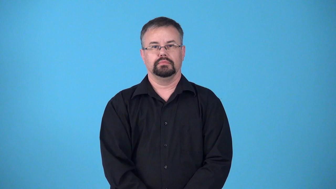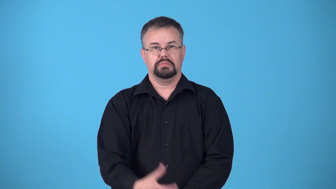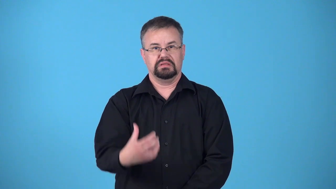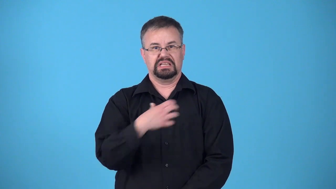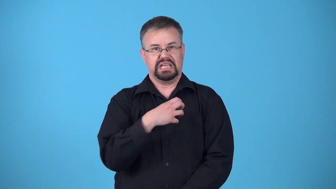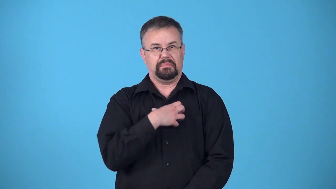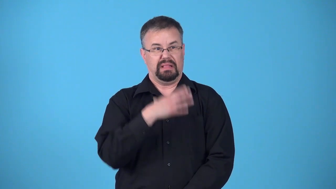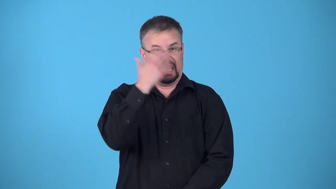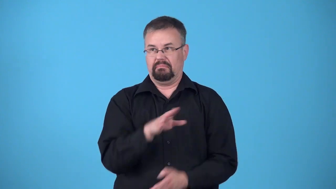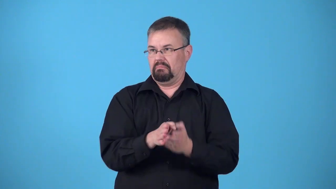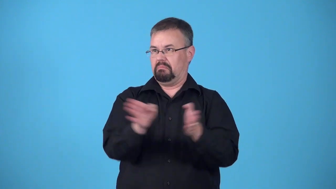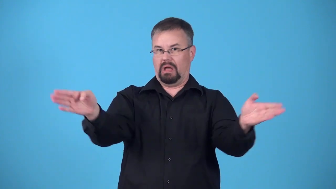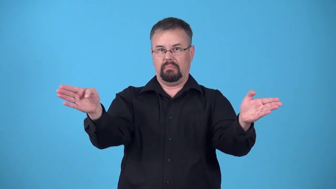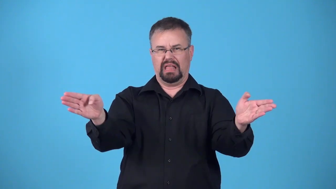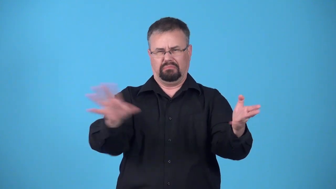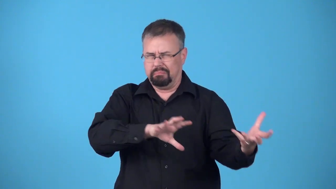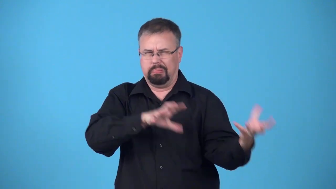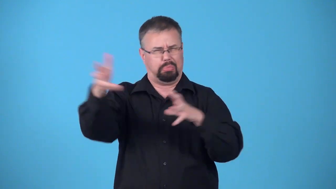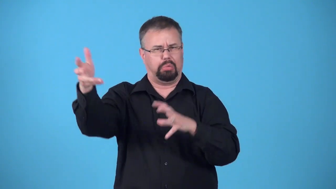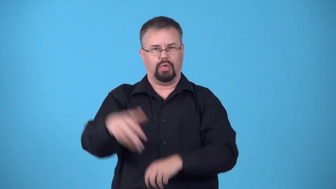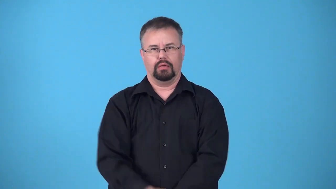raise cain